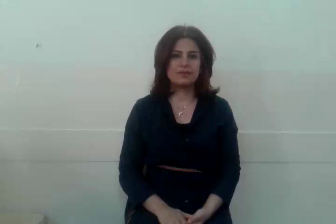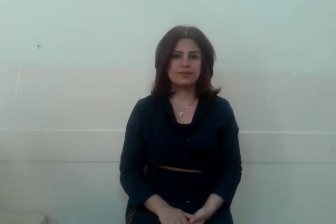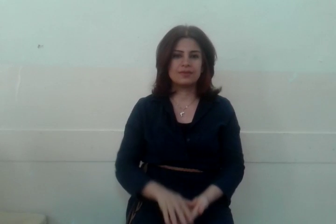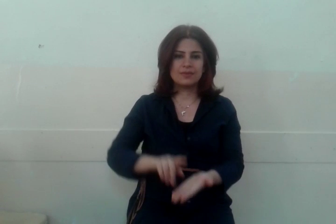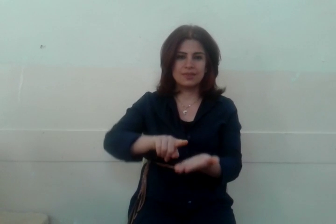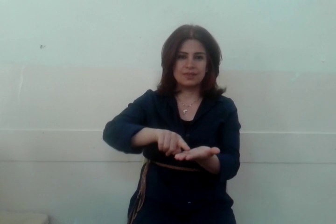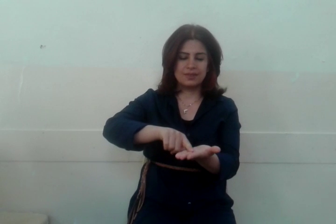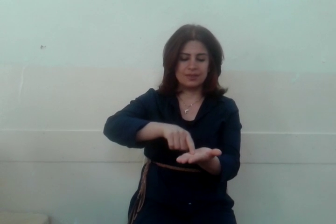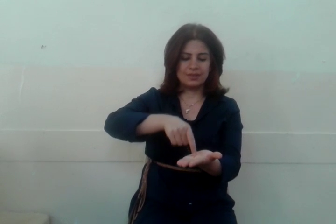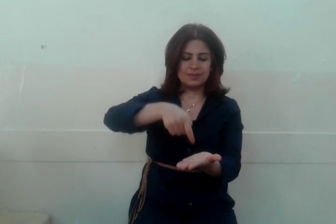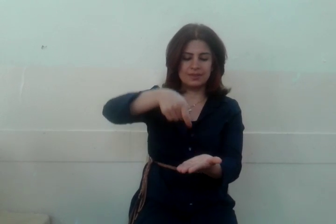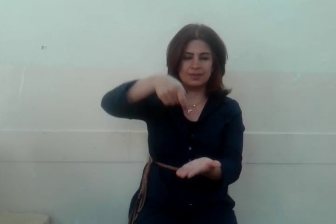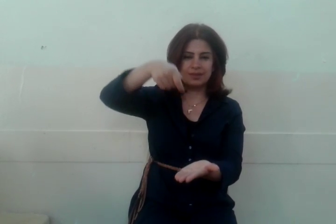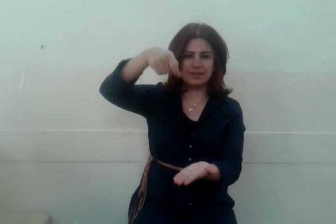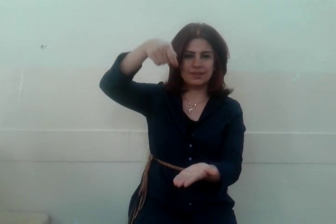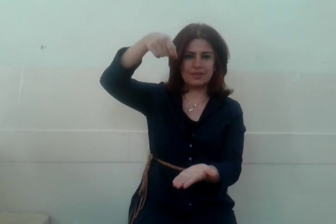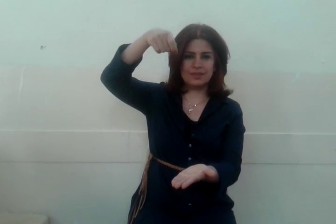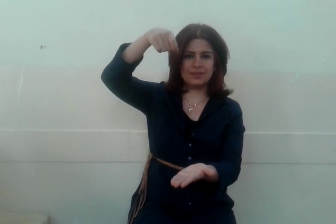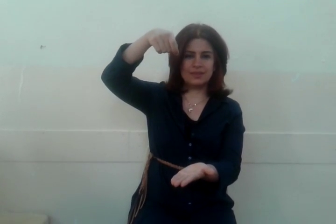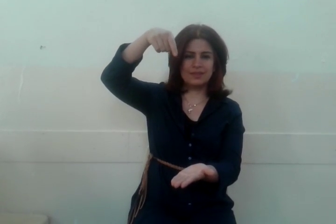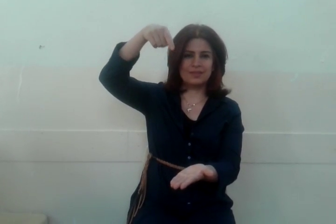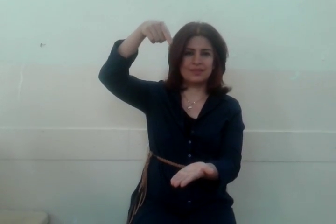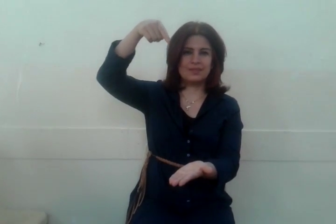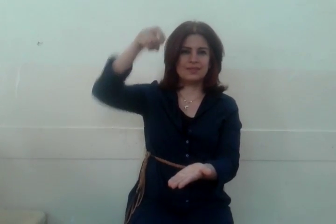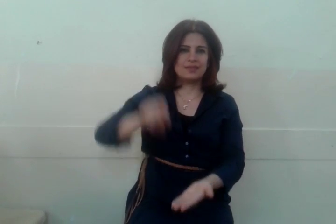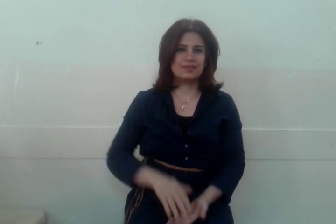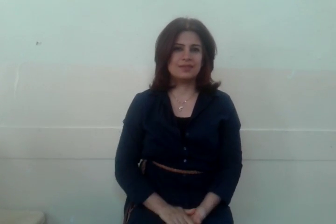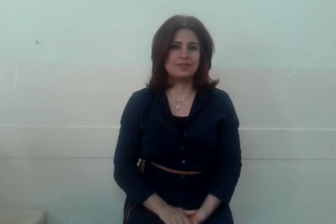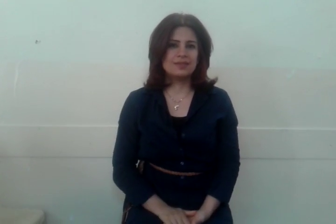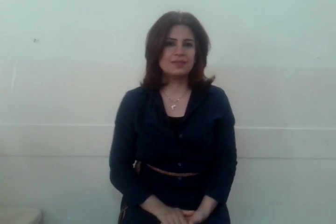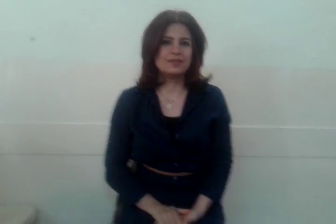honey